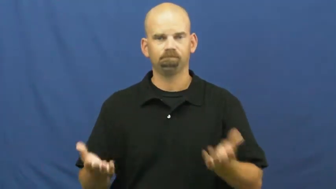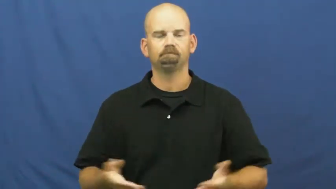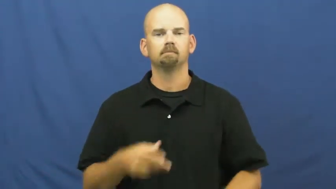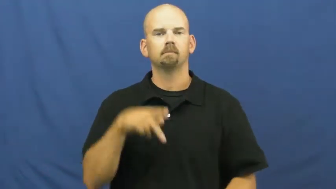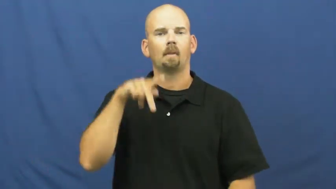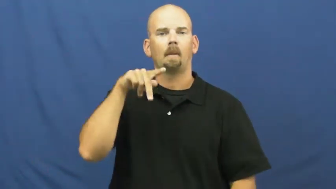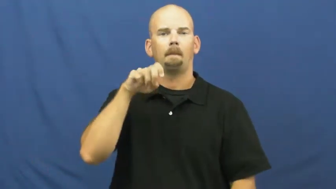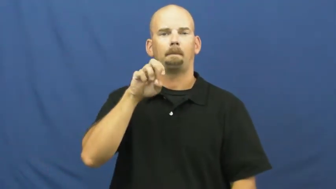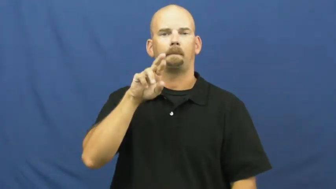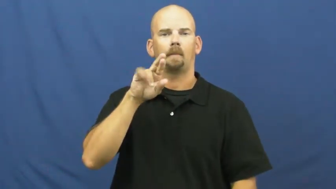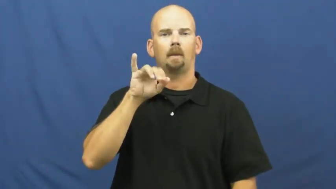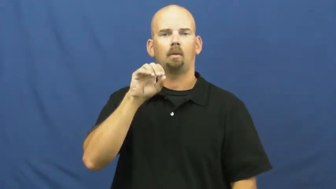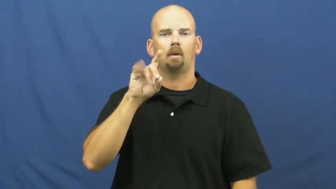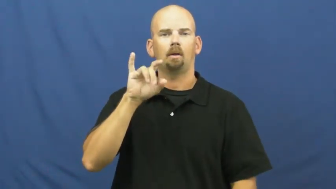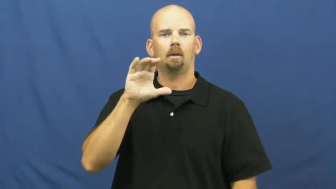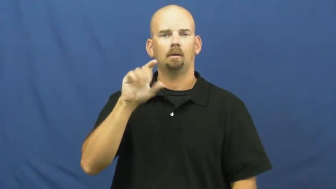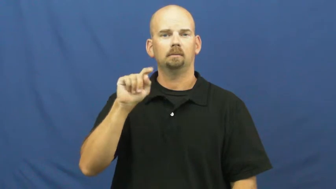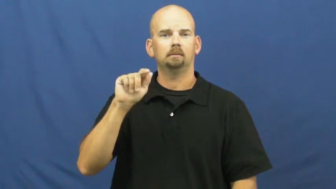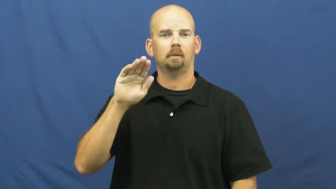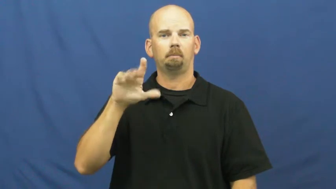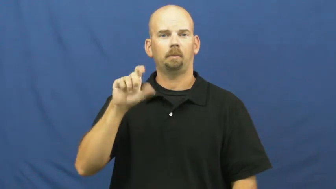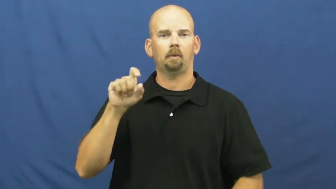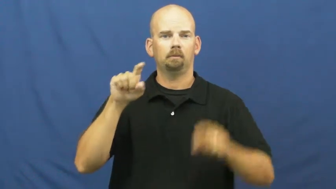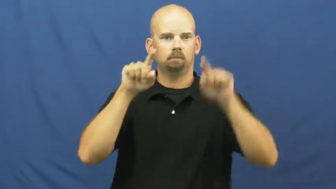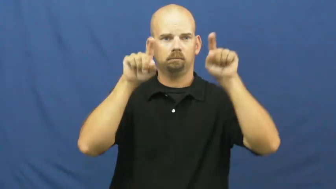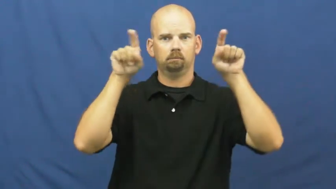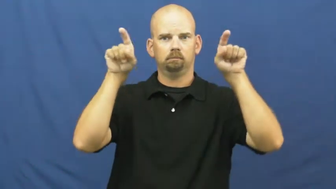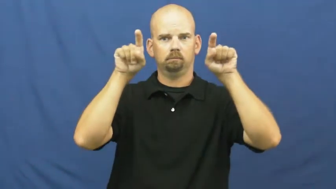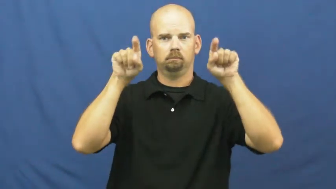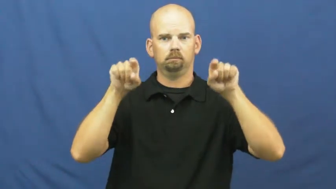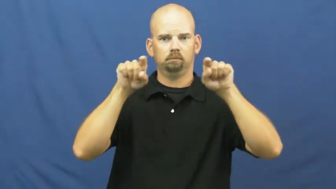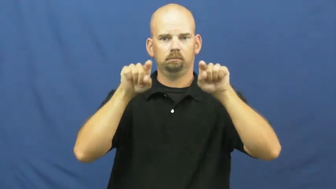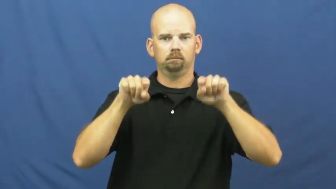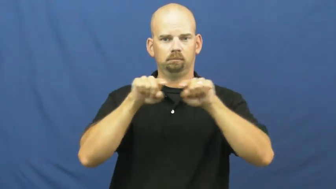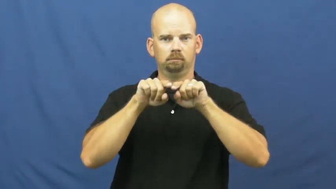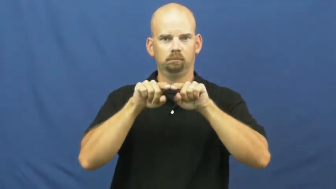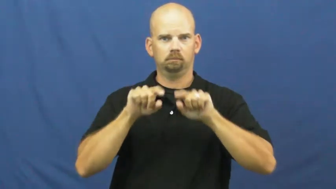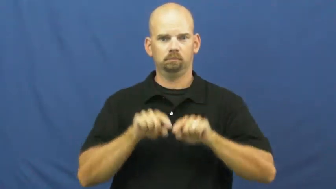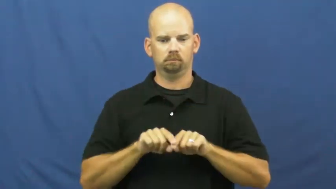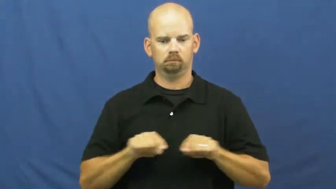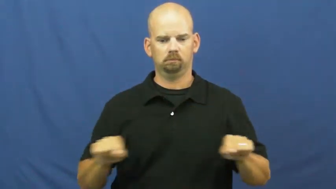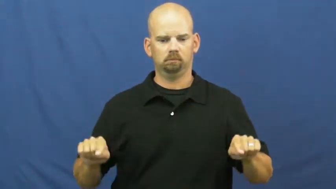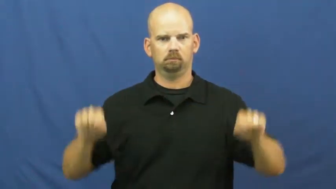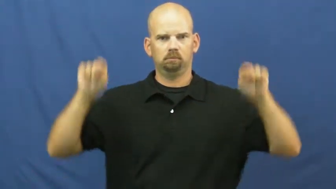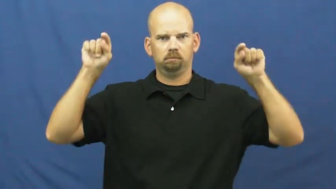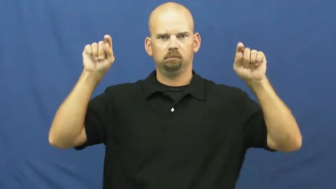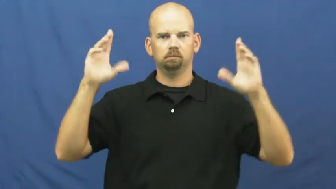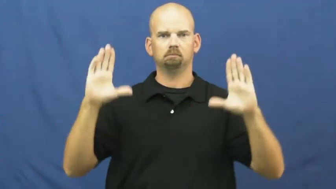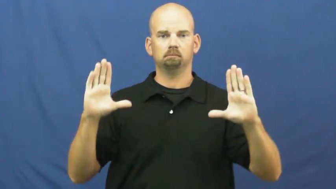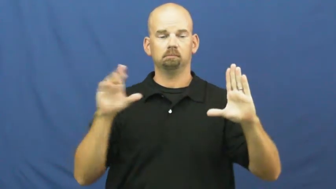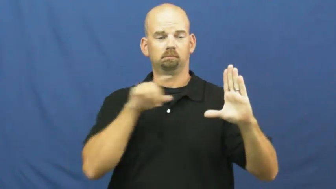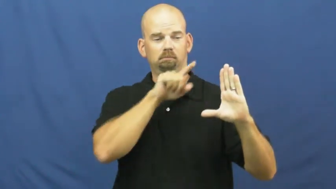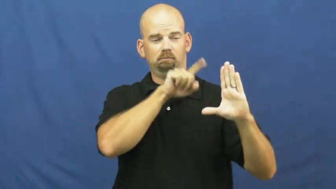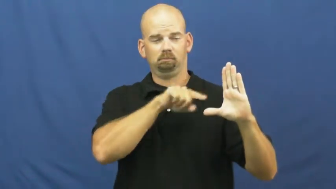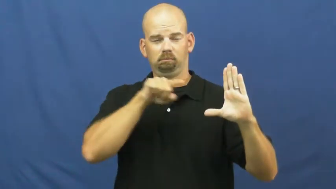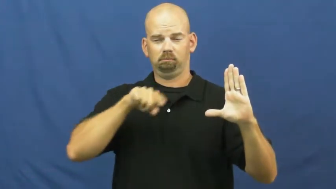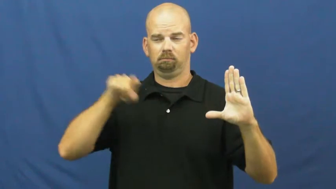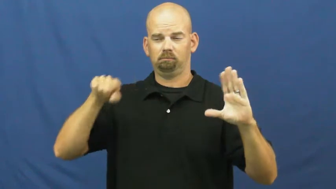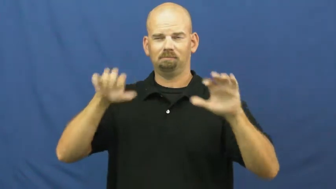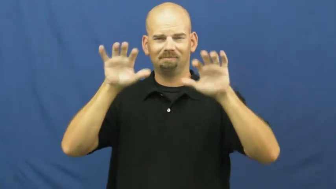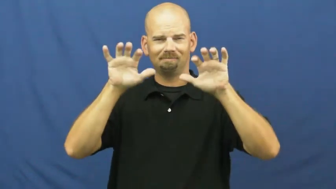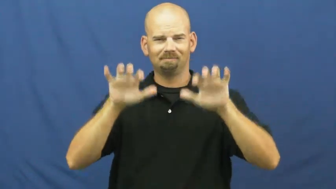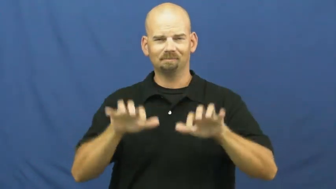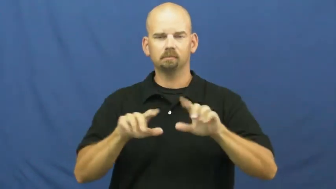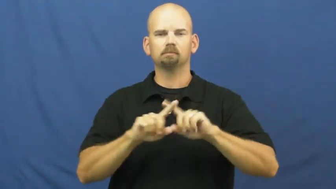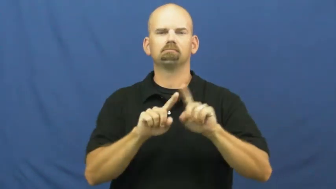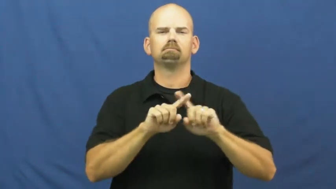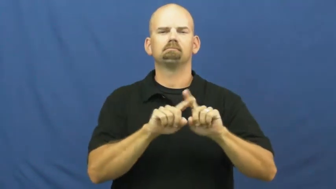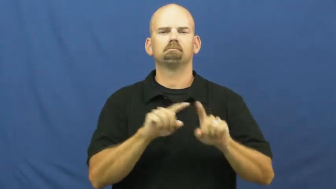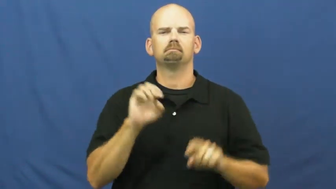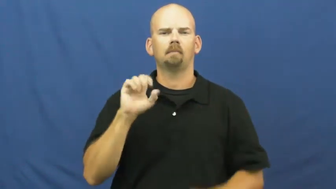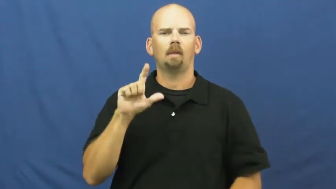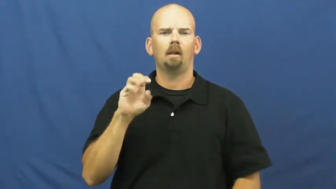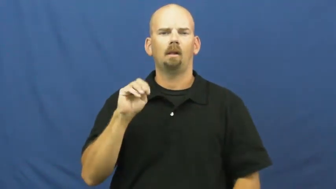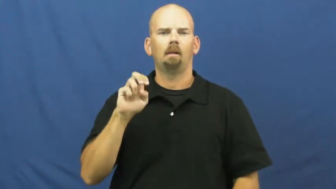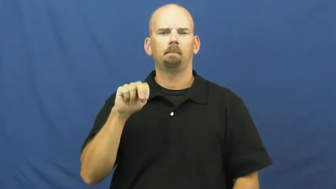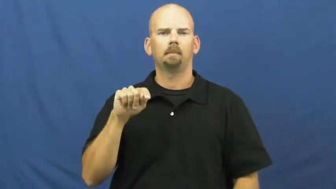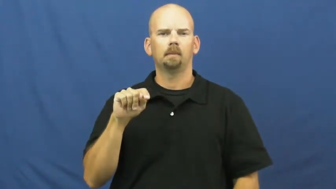element-science